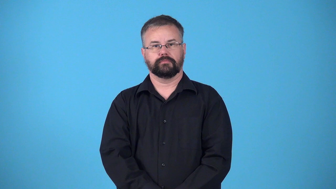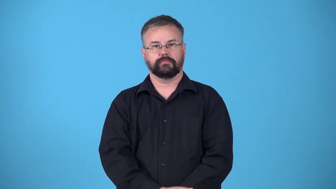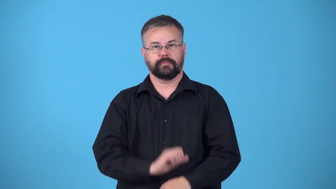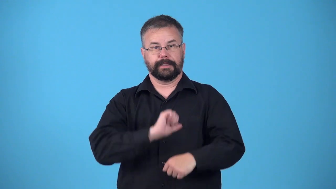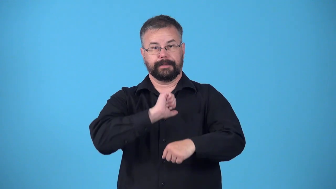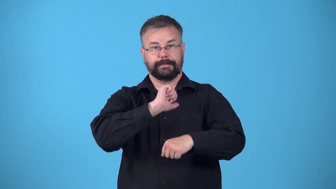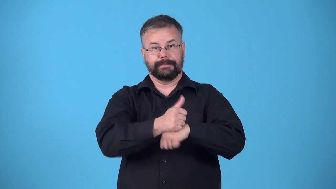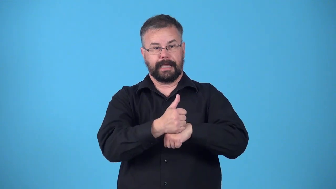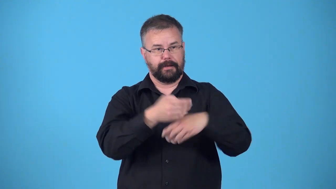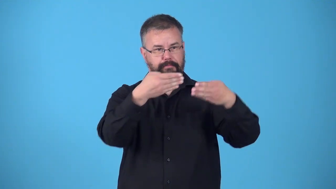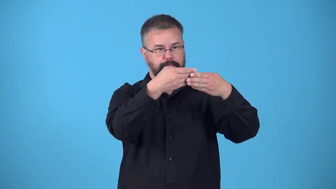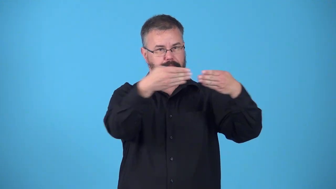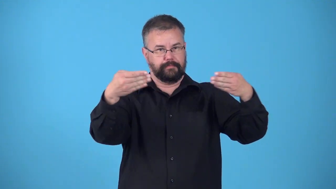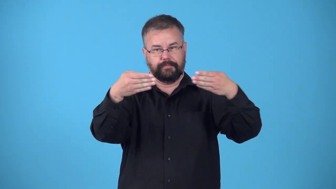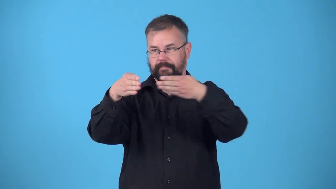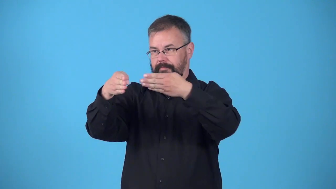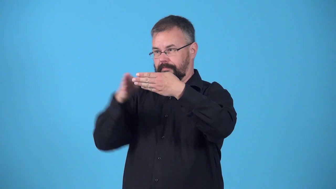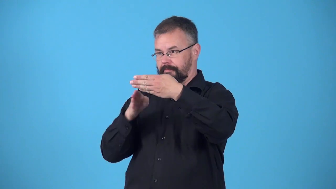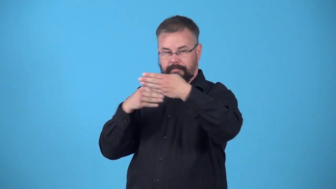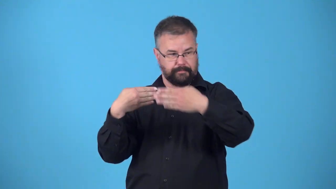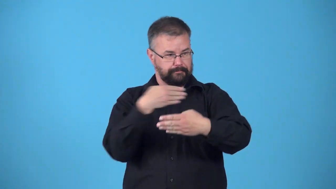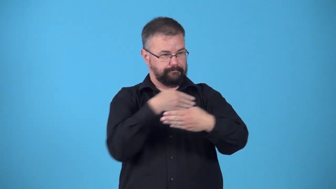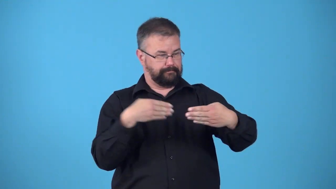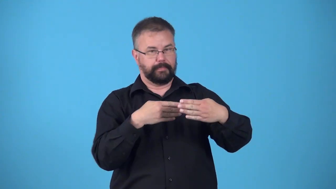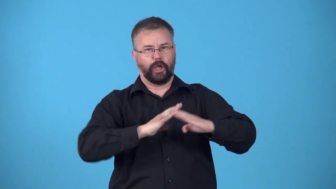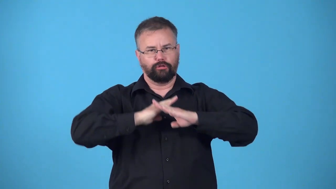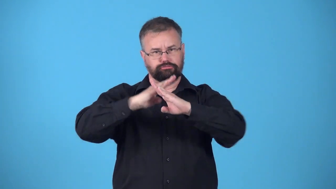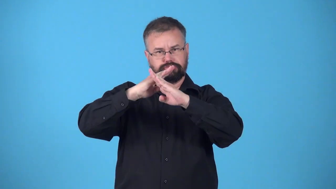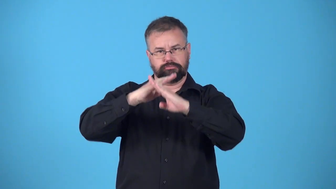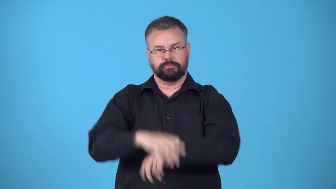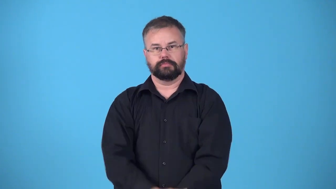cordon off